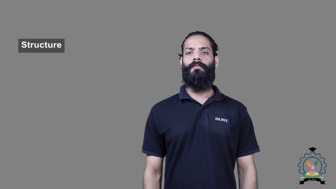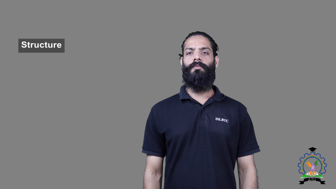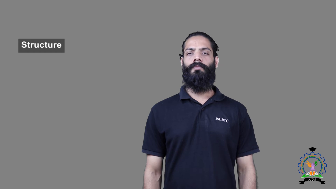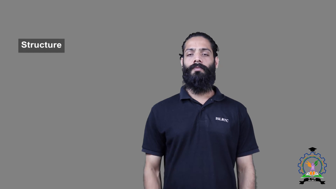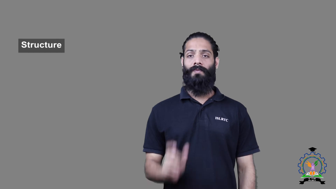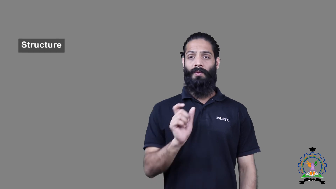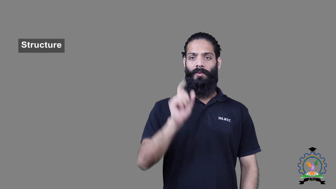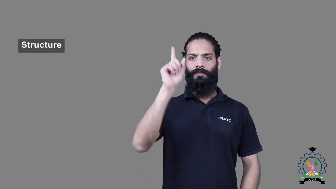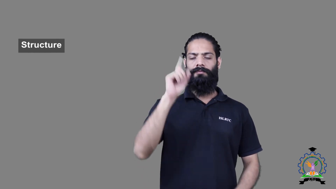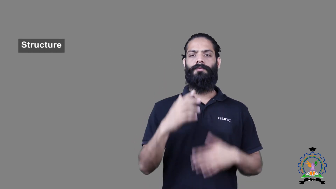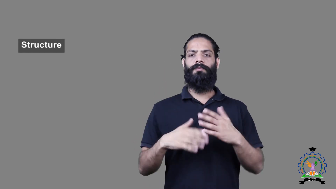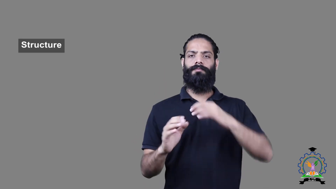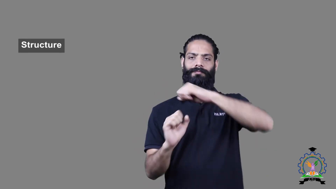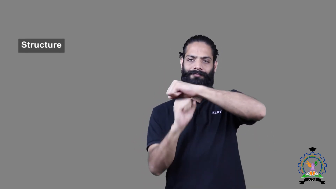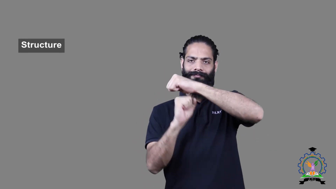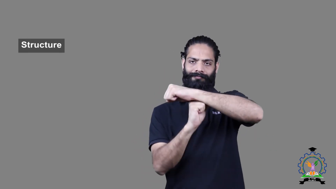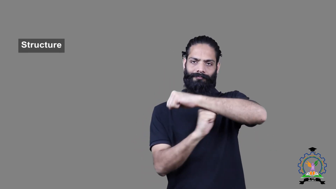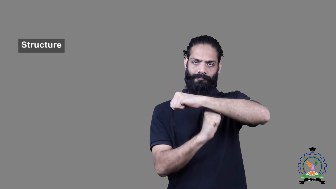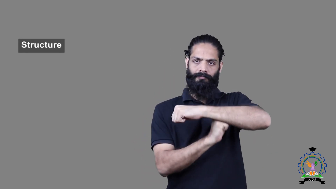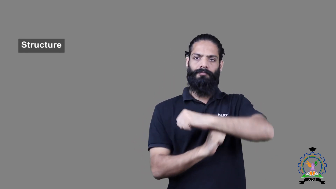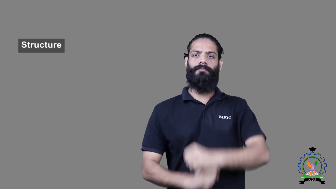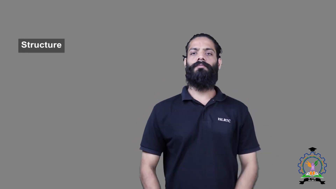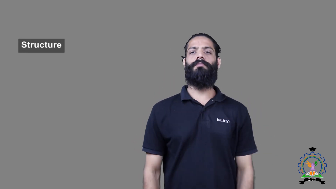Structure